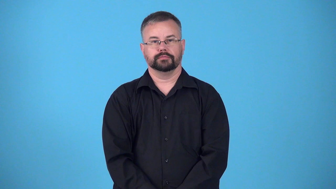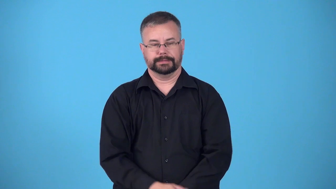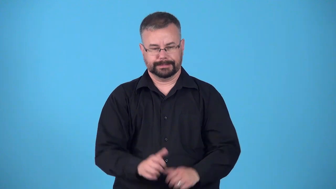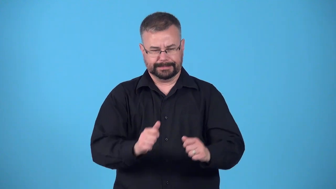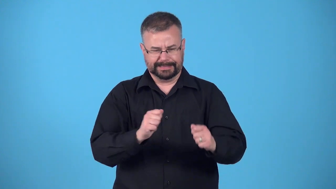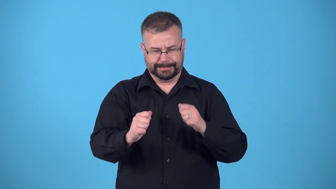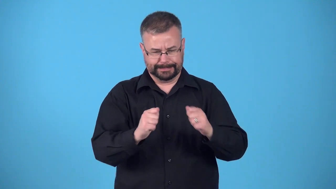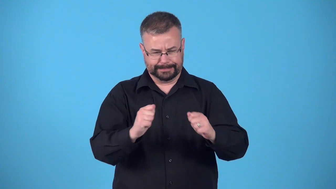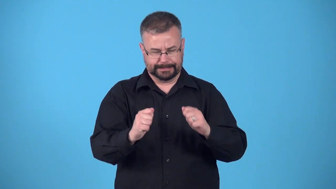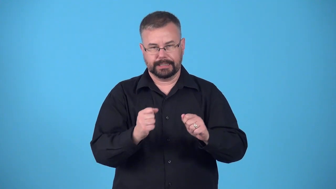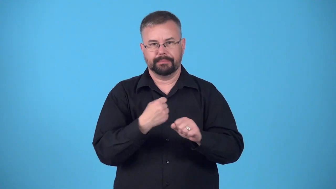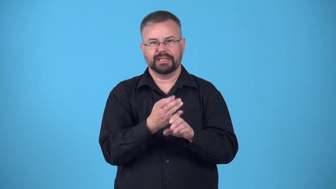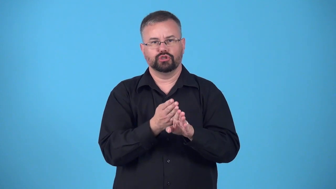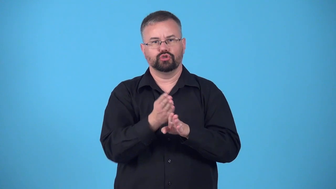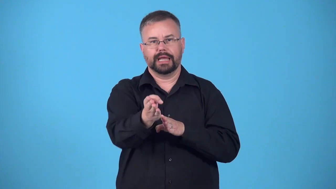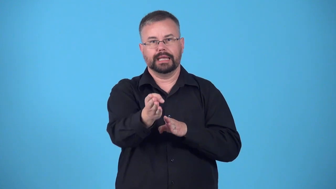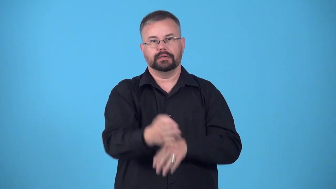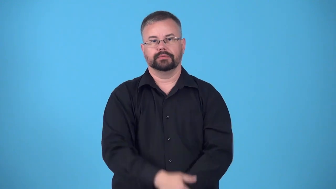straighten,straighten out